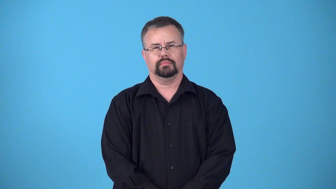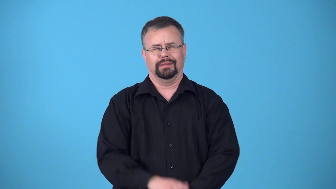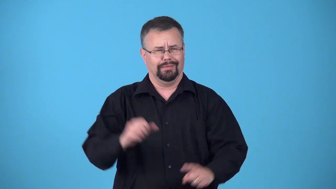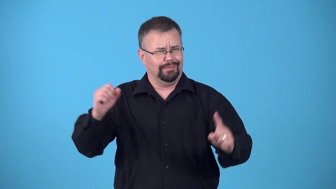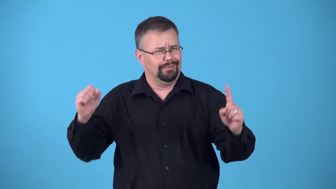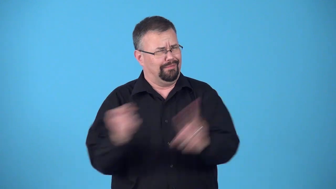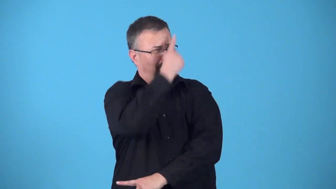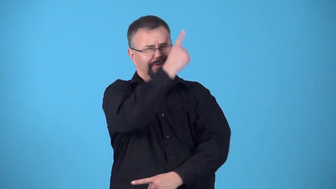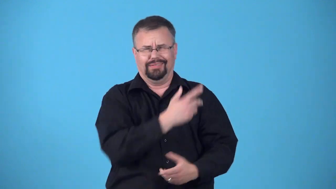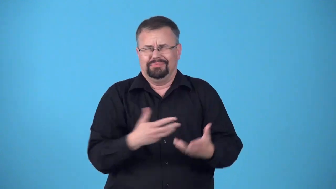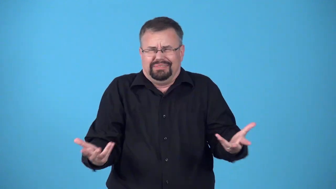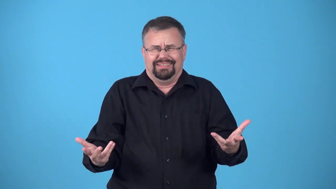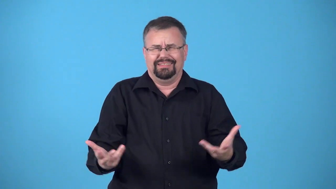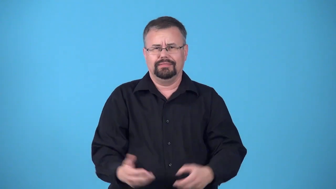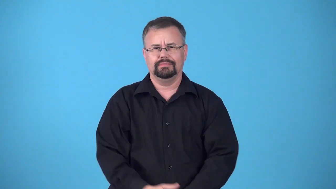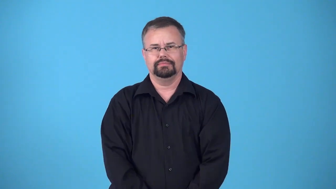out of the left field